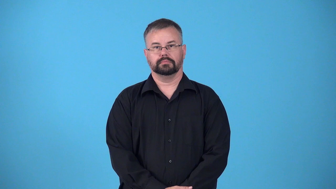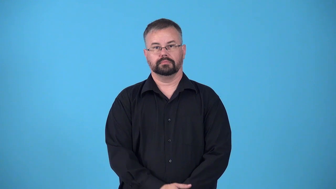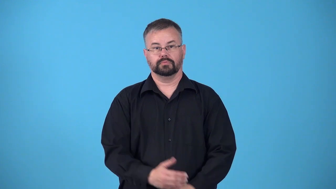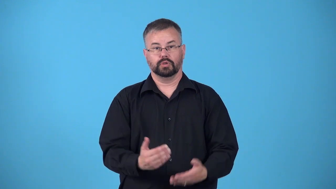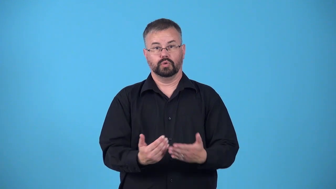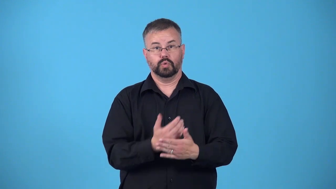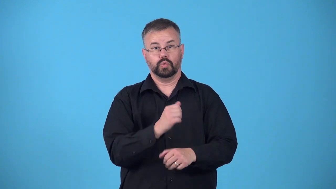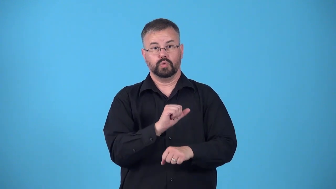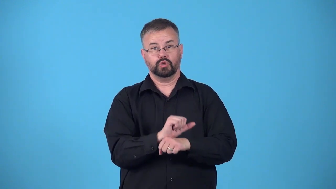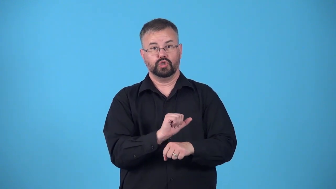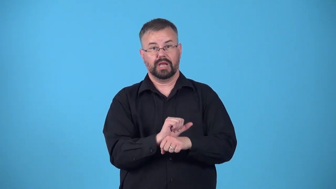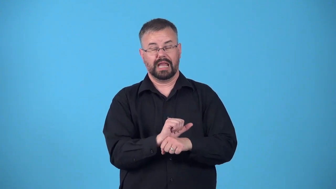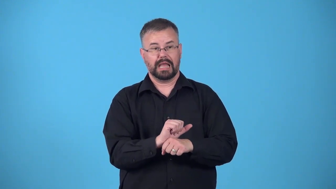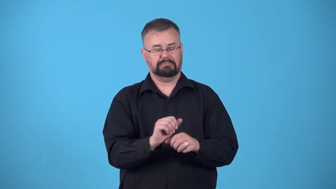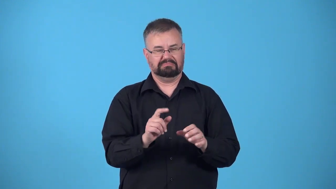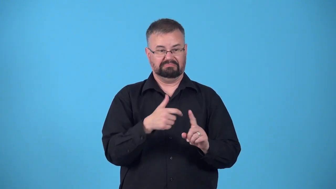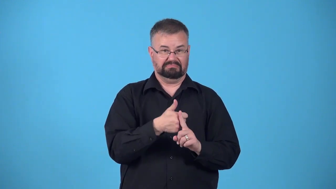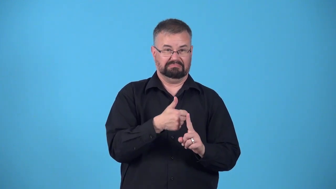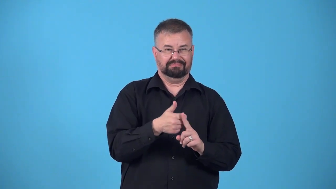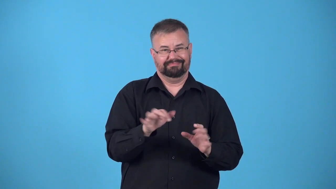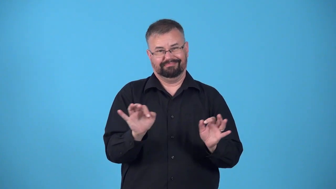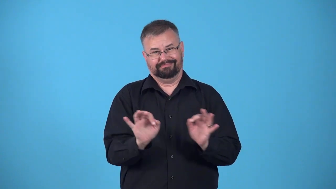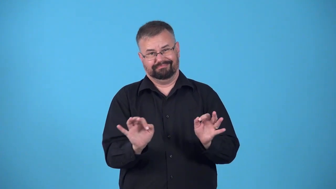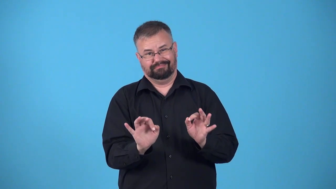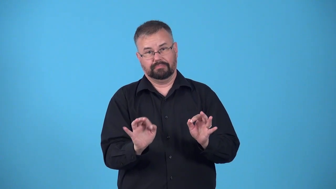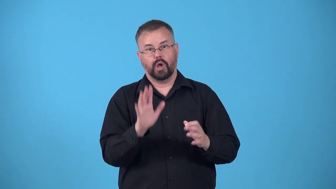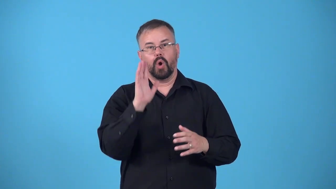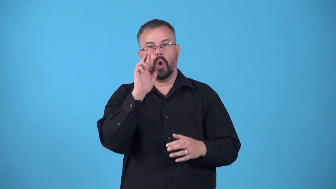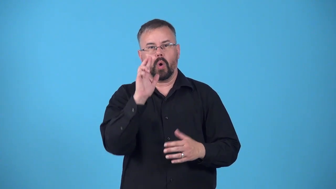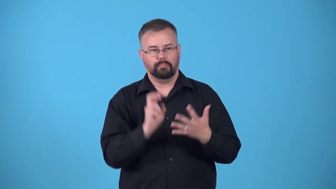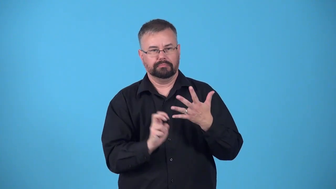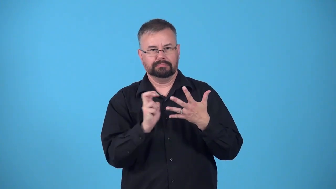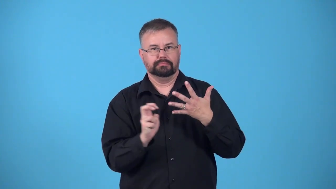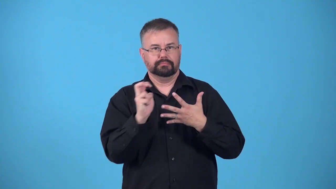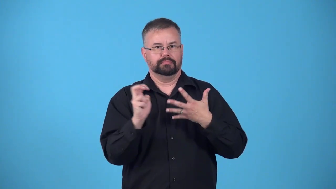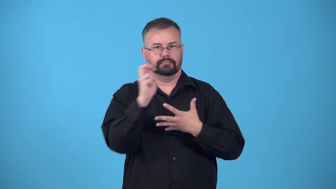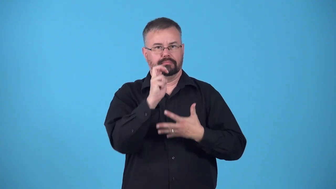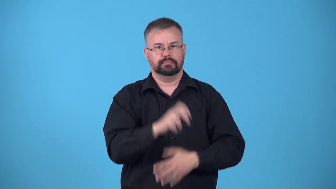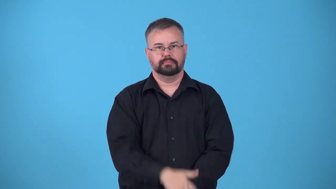toehold